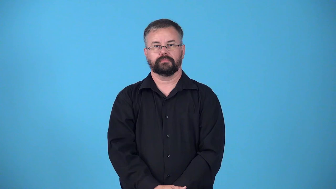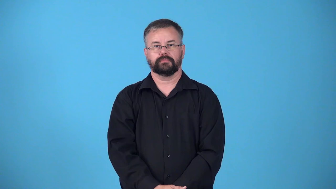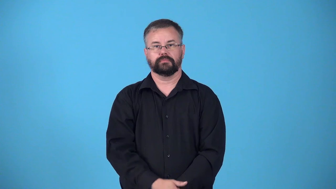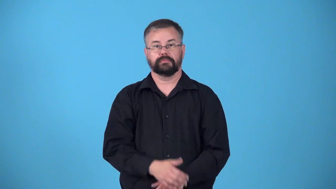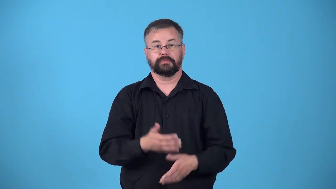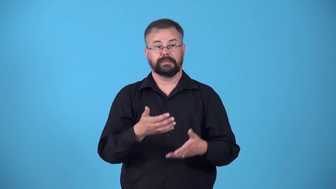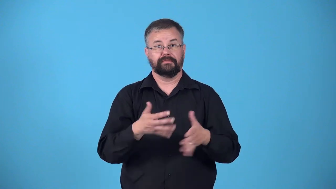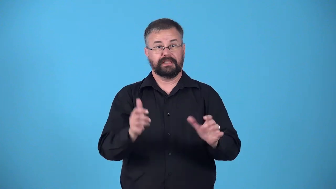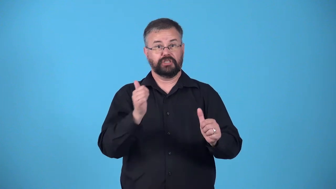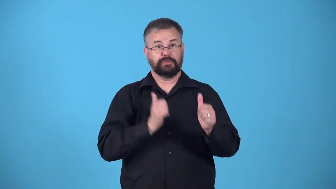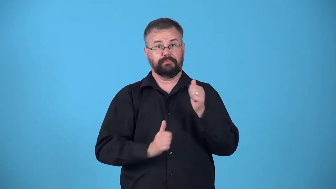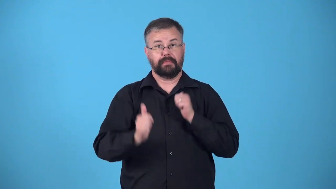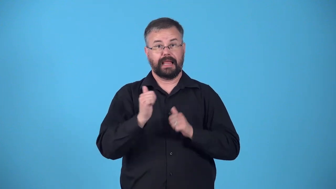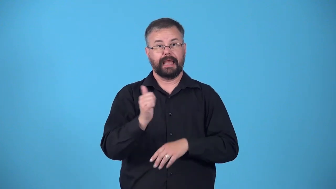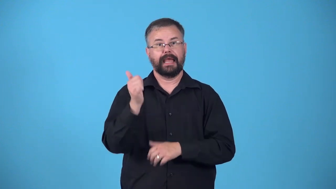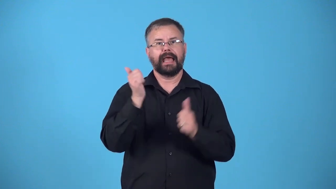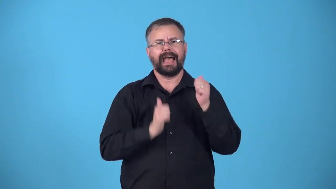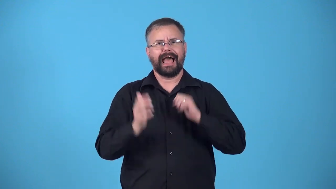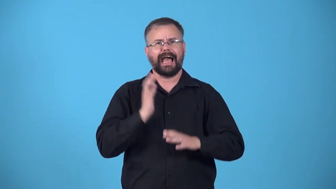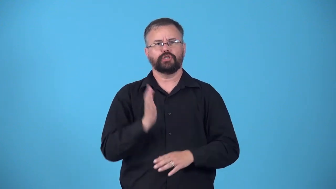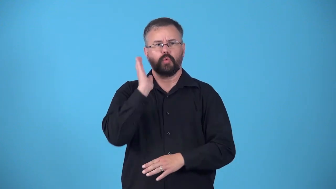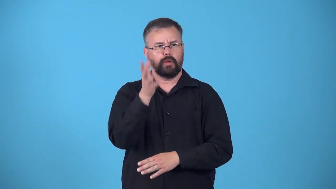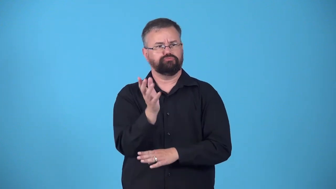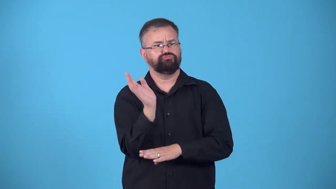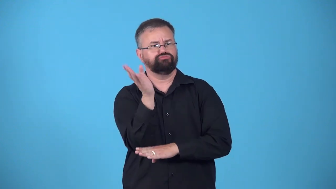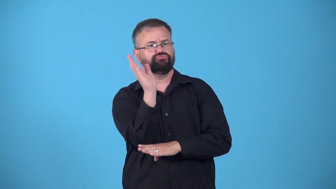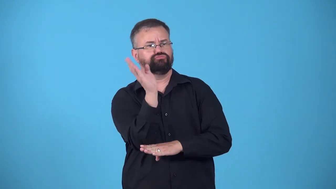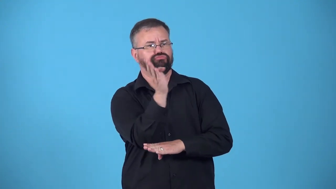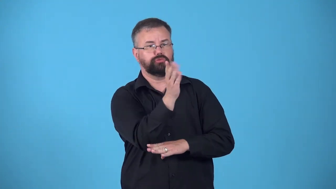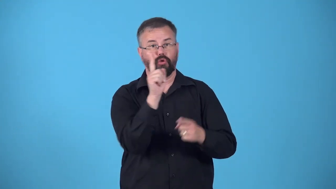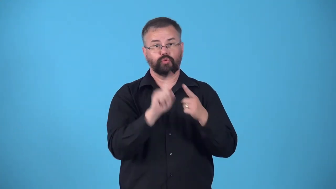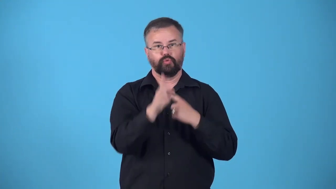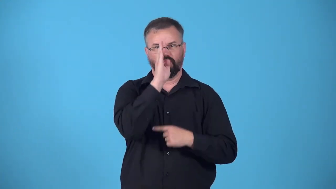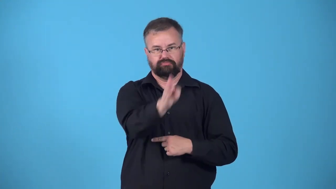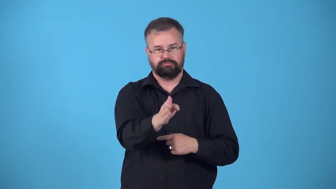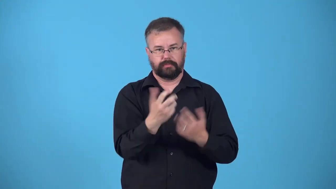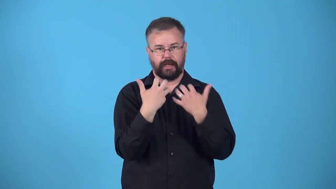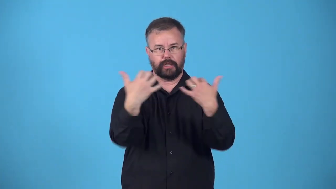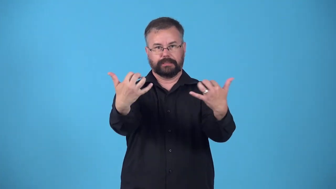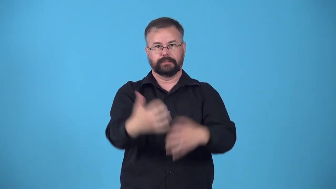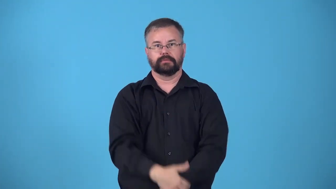epilogue,epilog